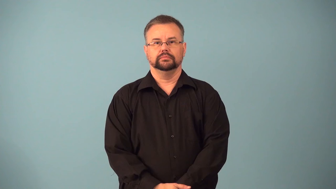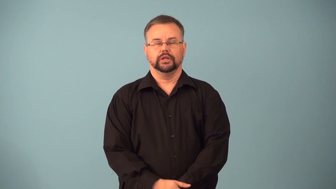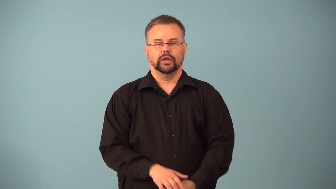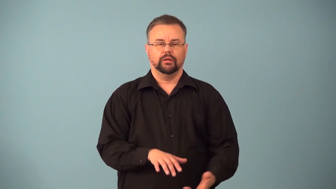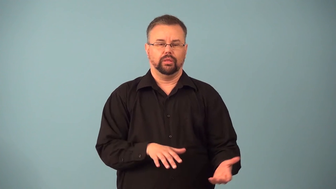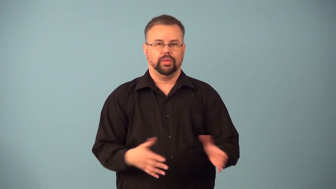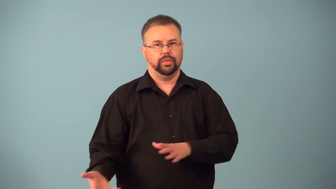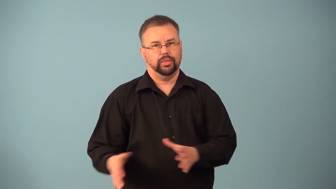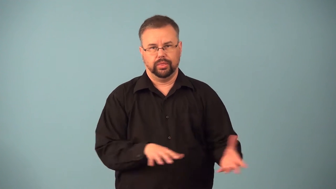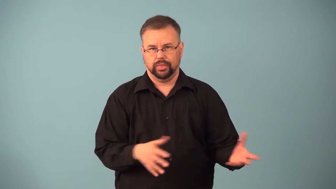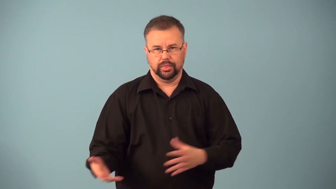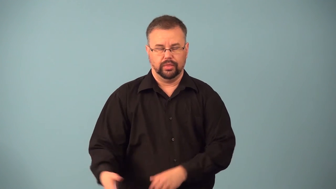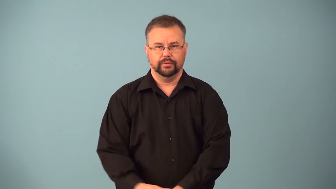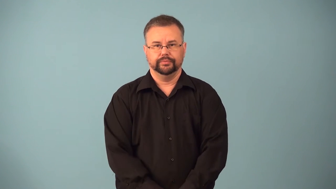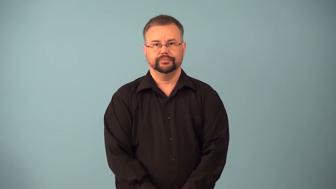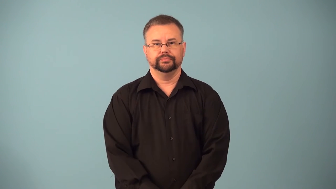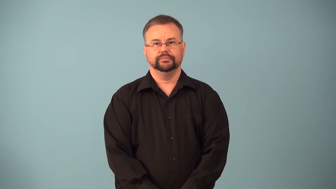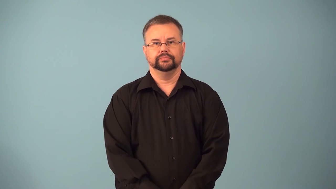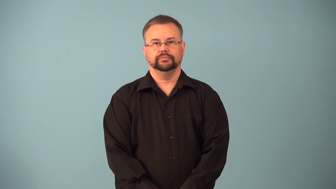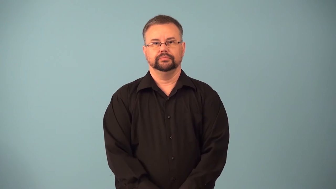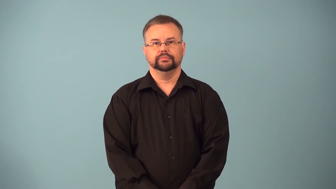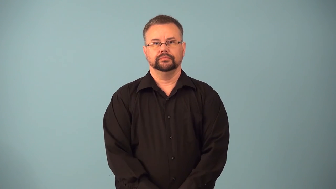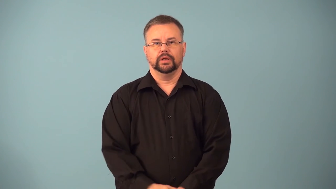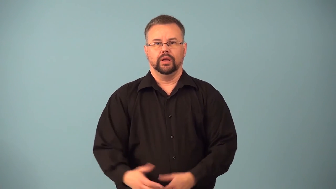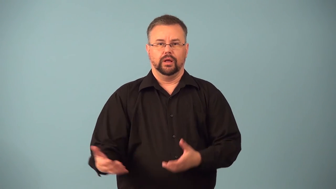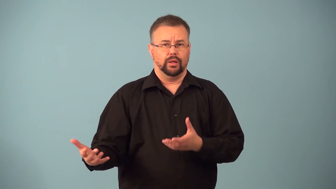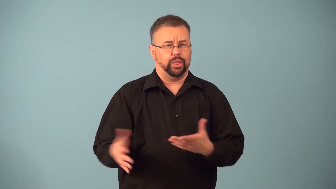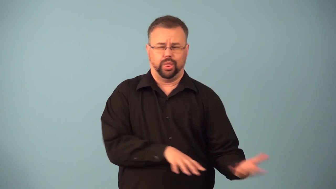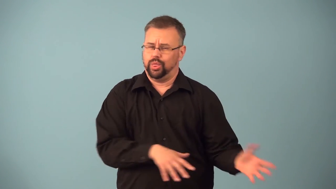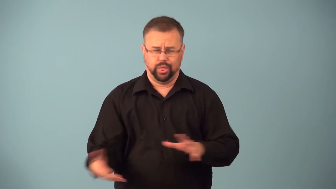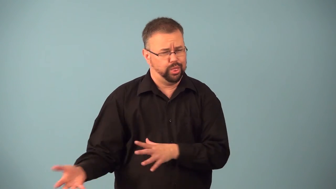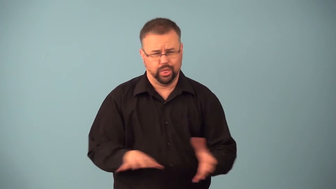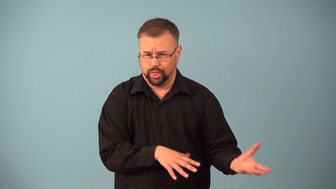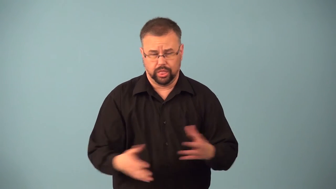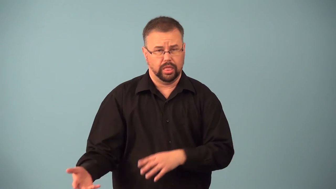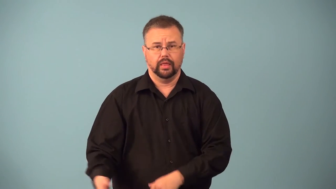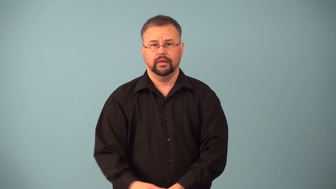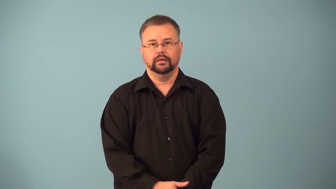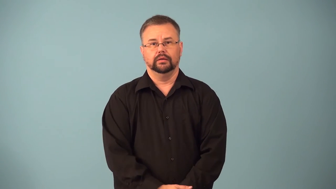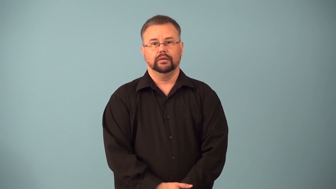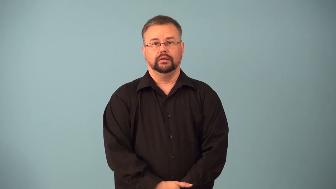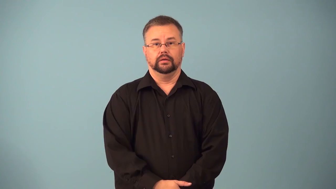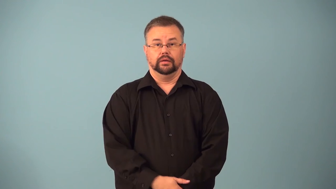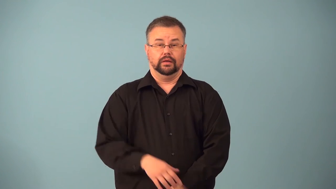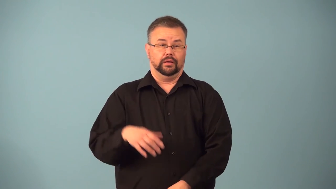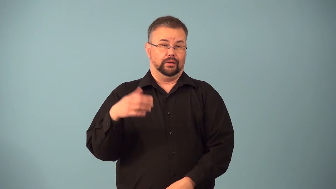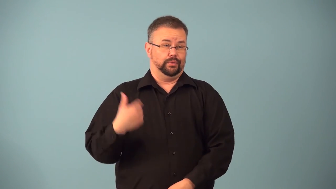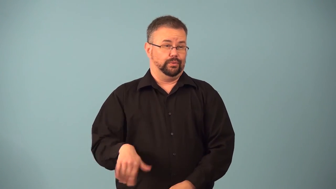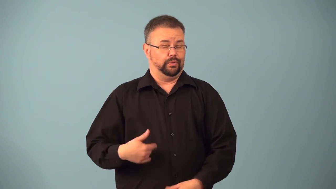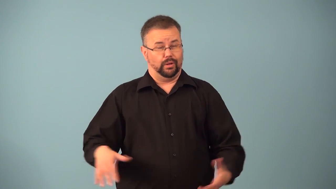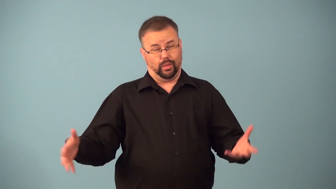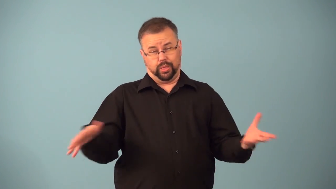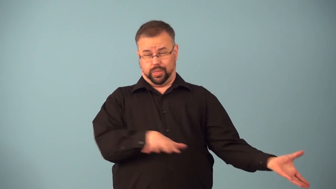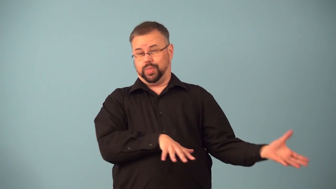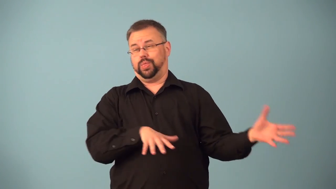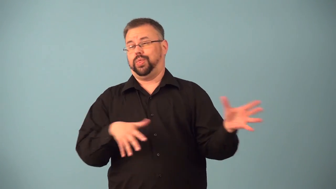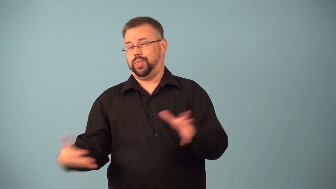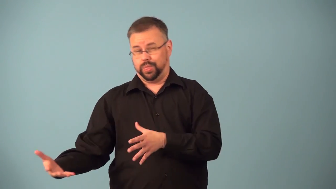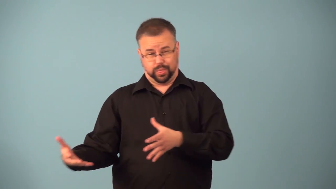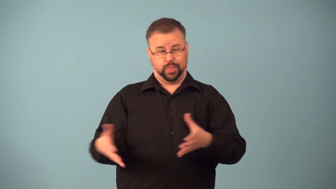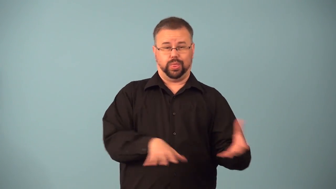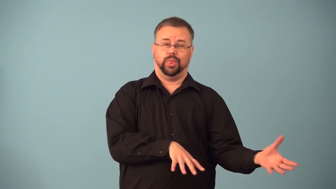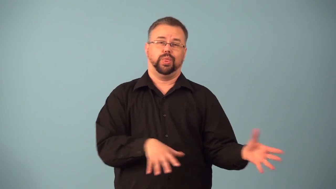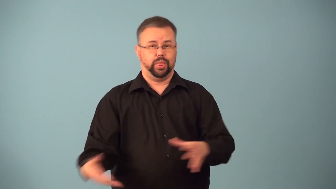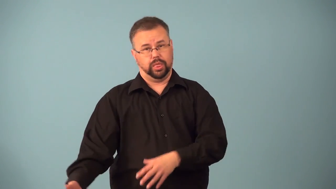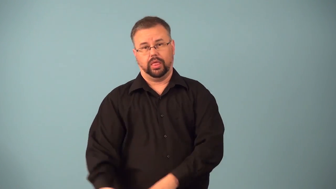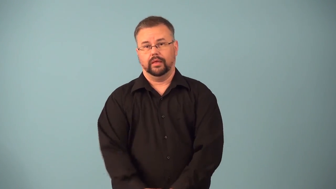floppy,floppier,floppiest